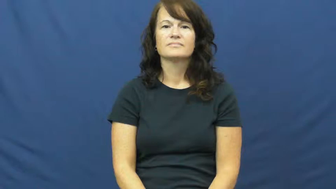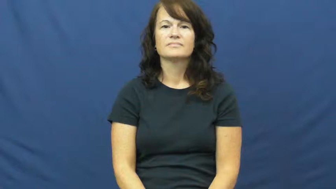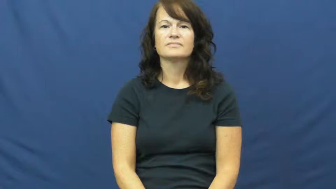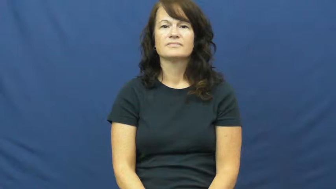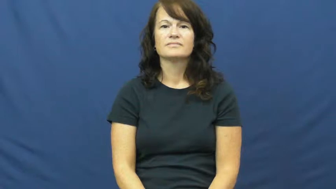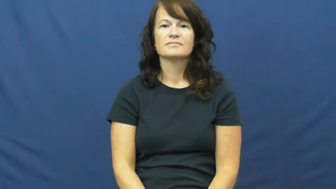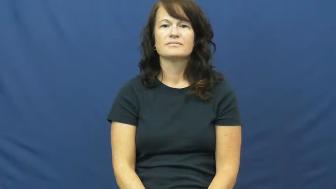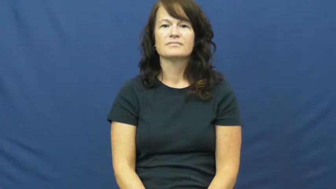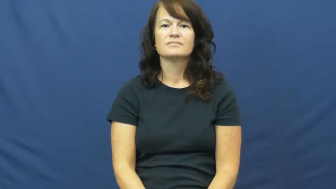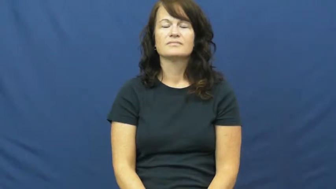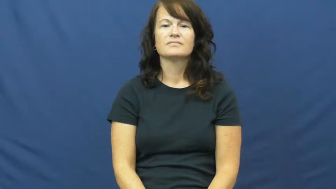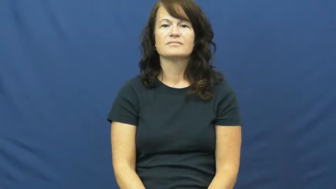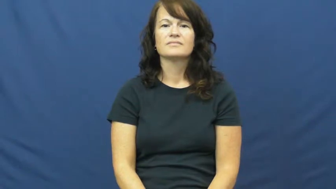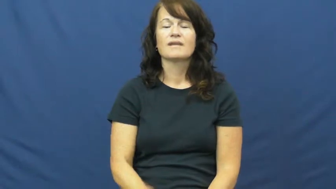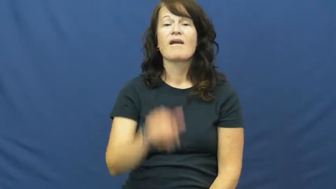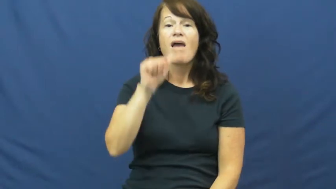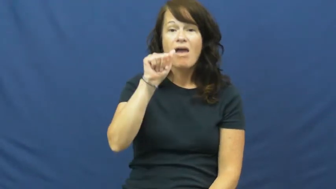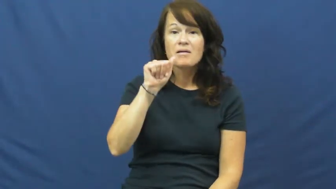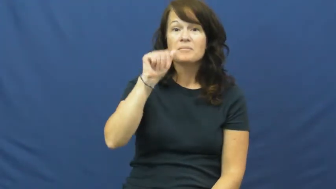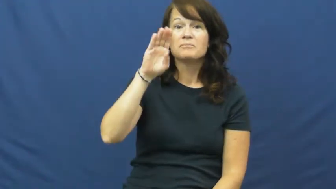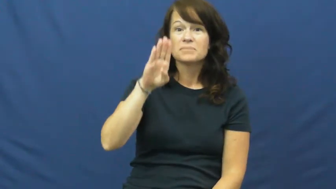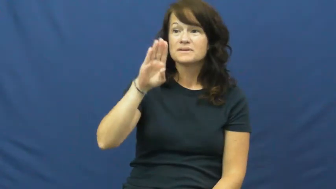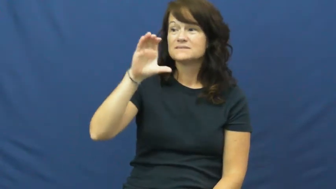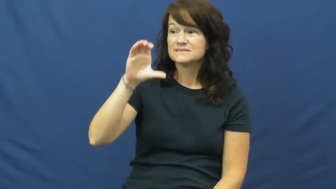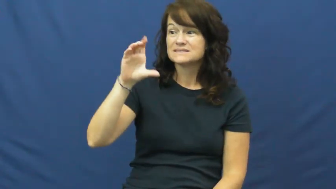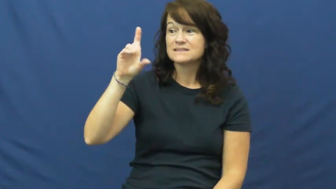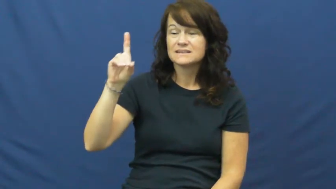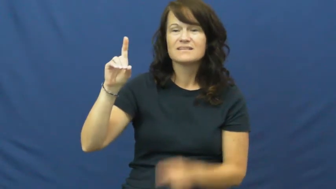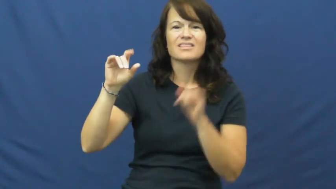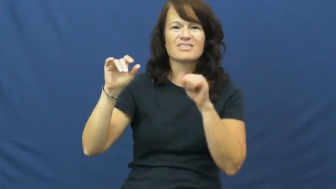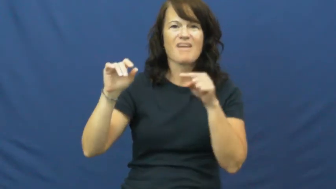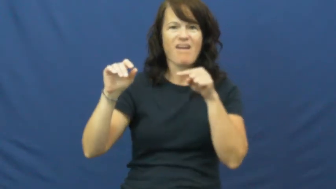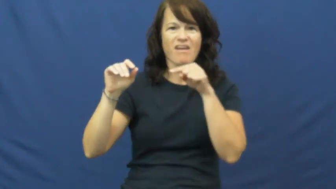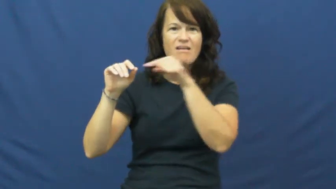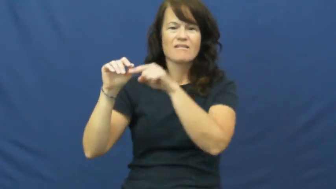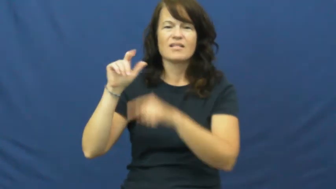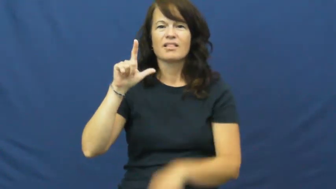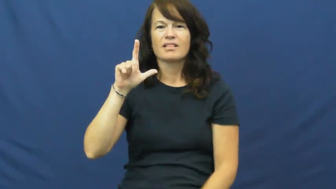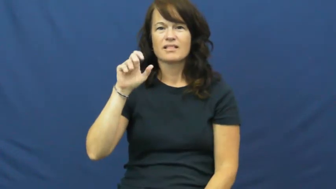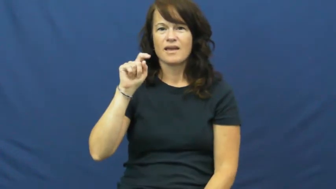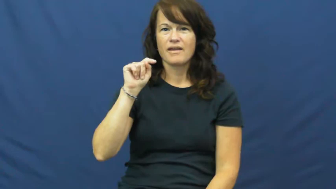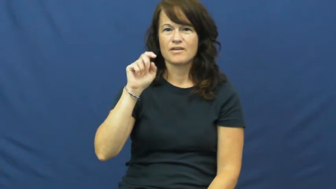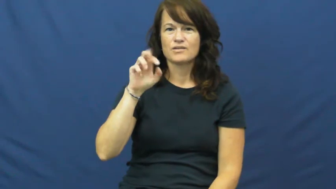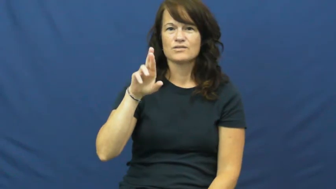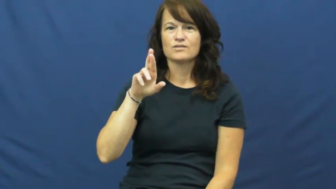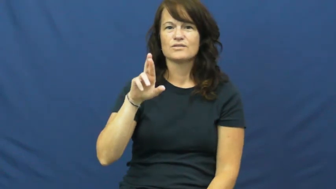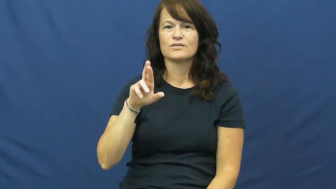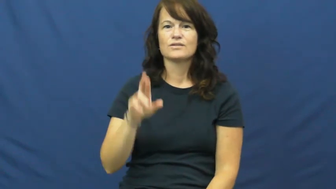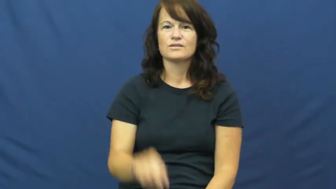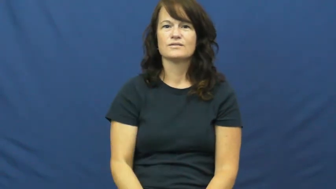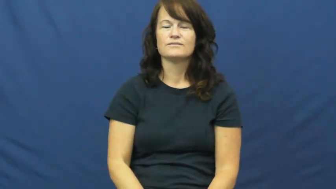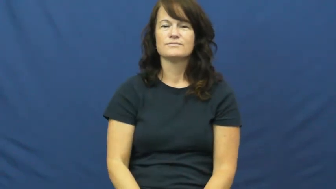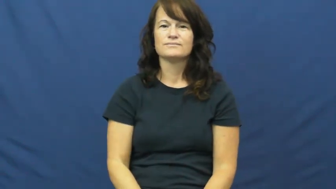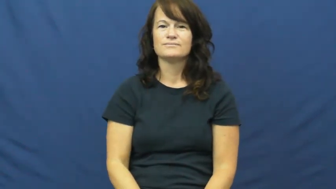letter